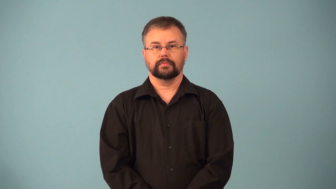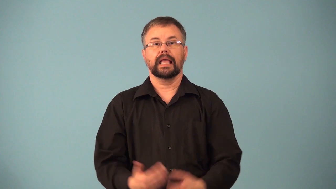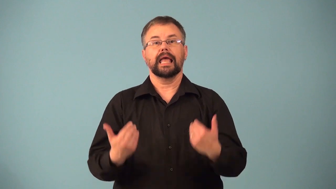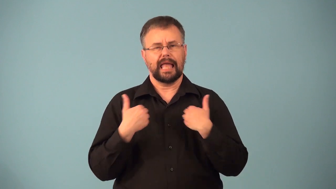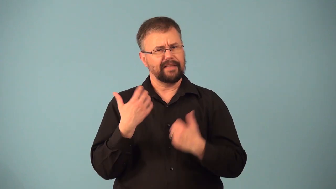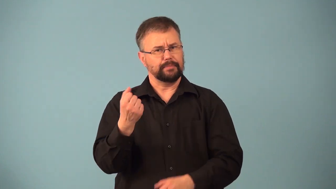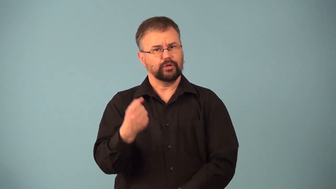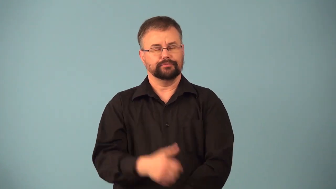milky